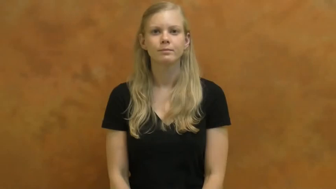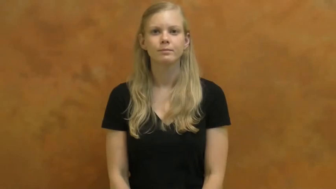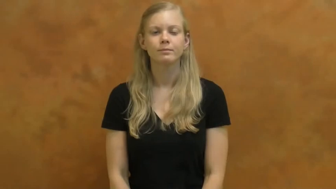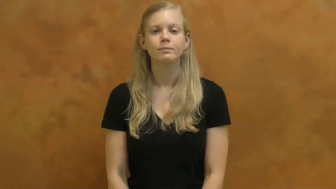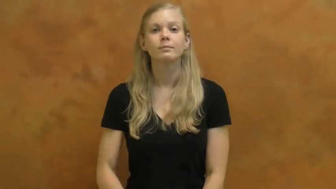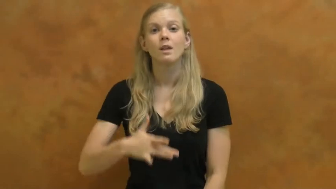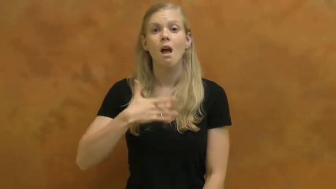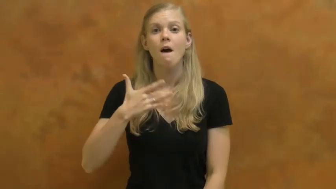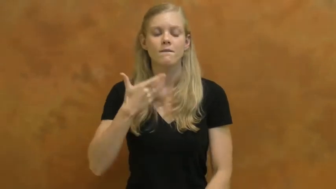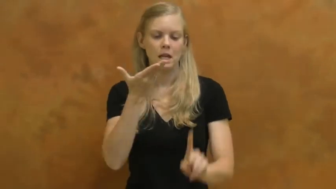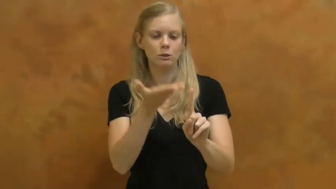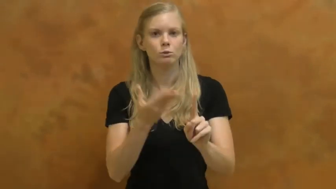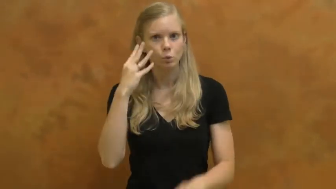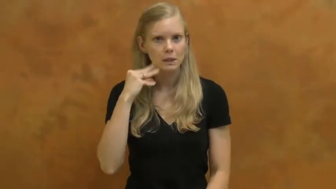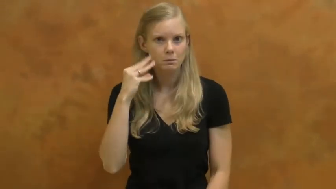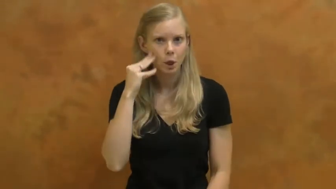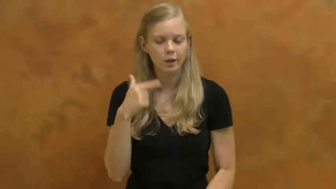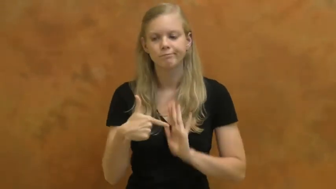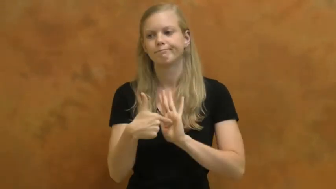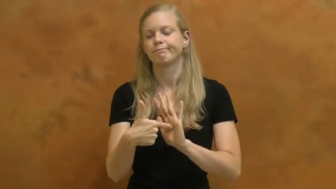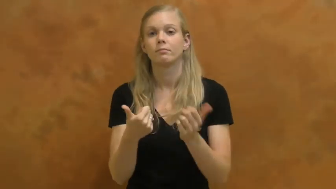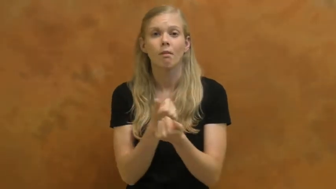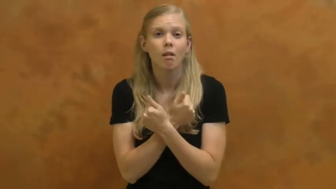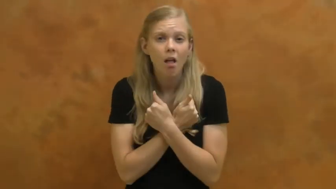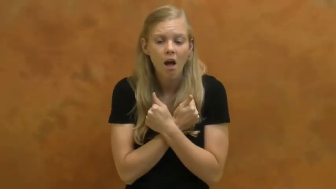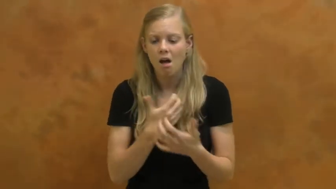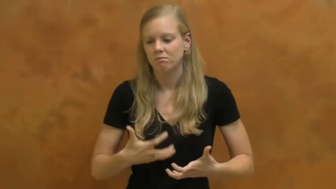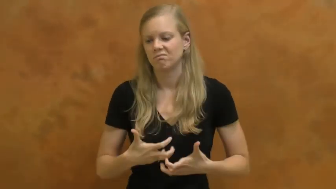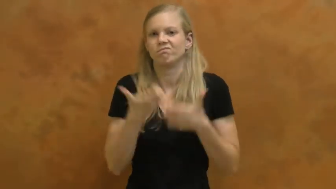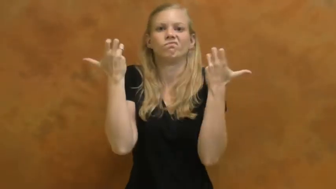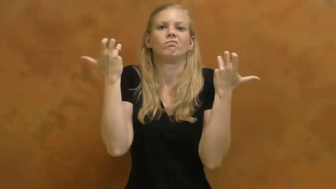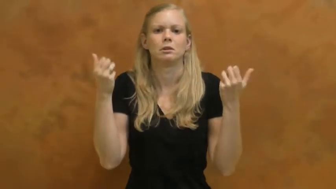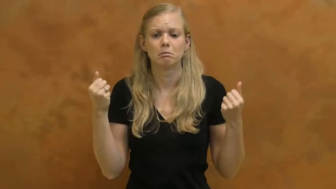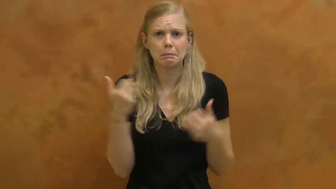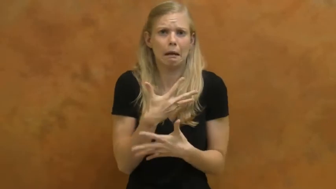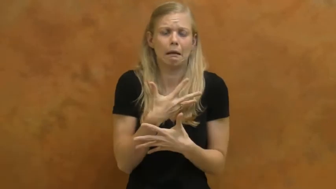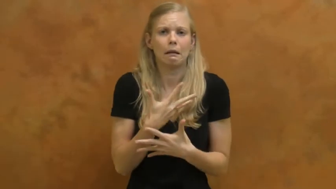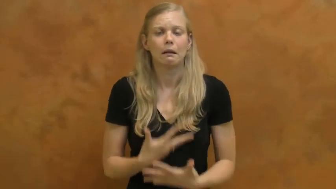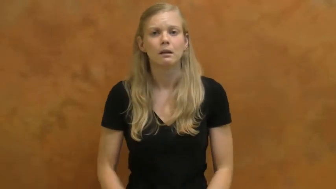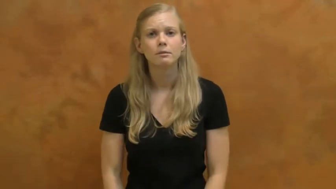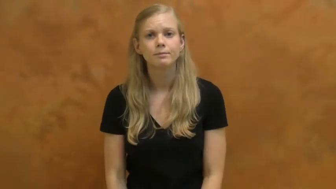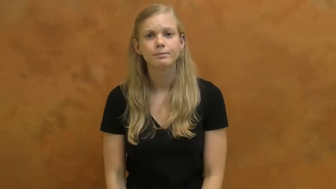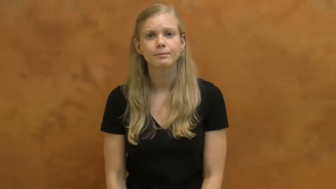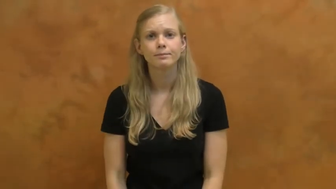emotion